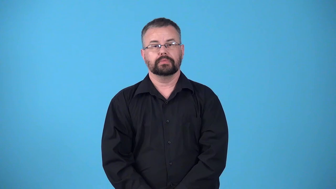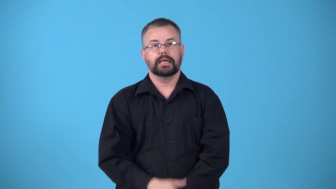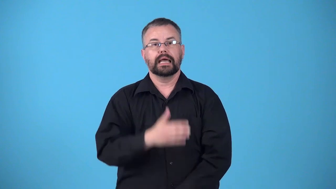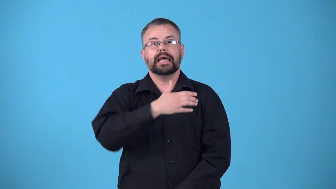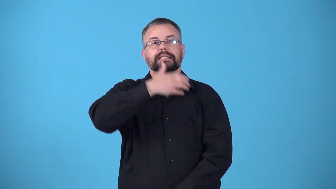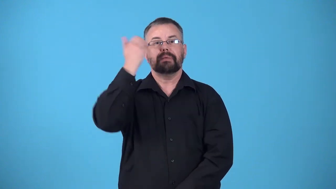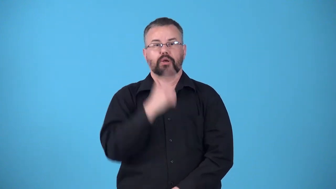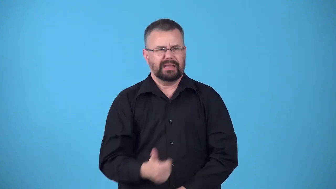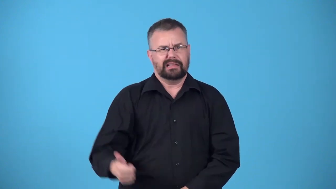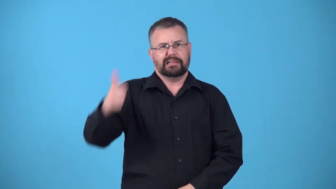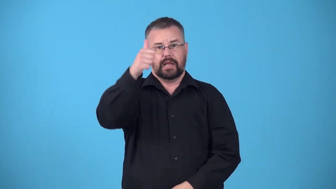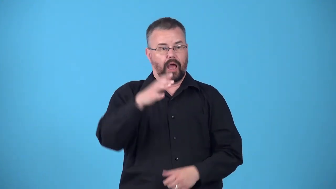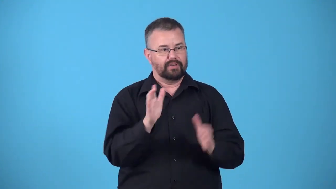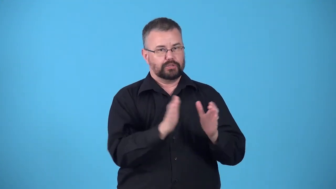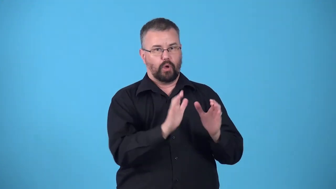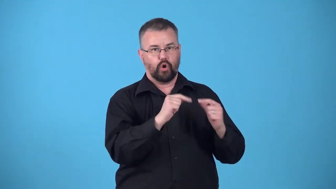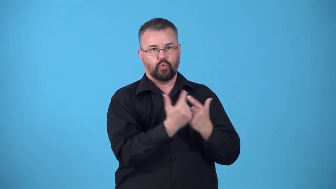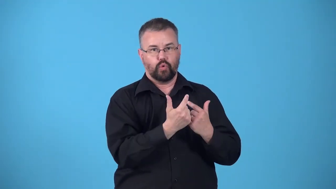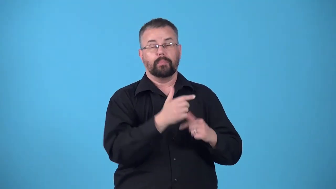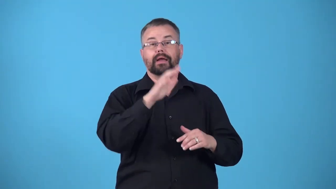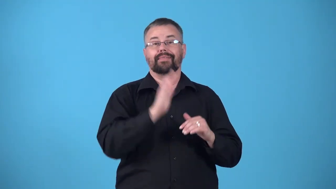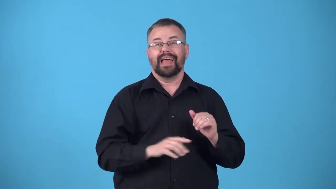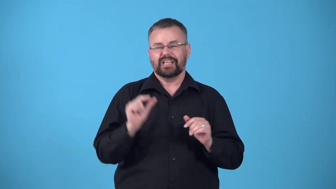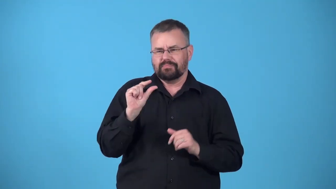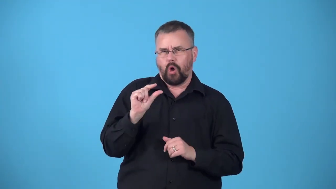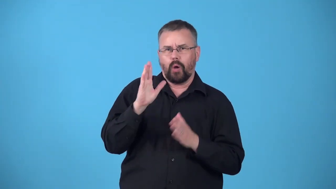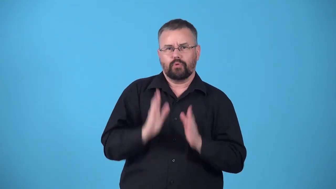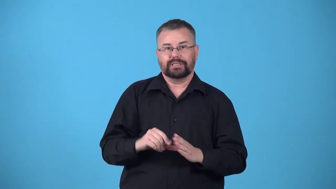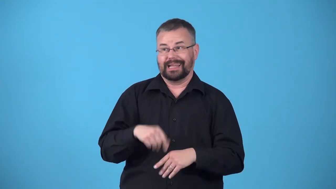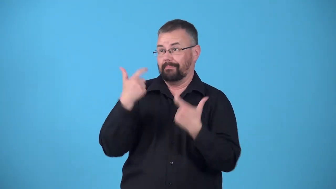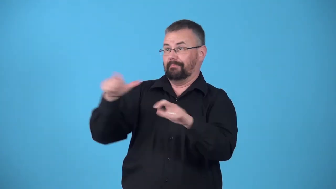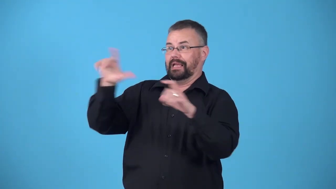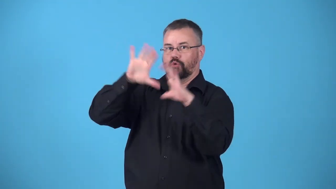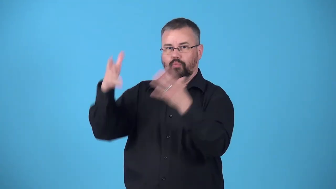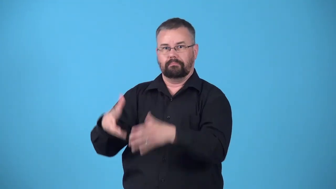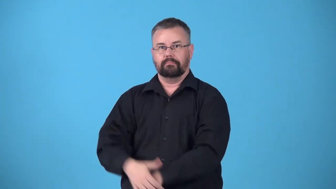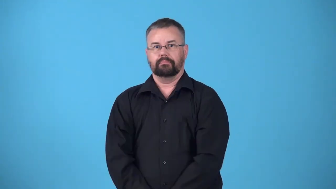better be the head of a dog than the tail of a lion